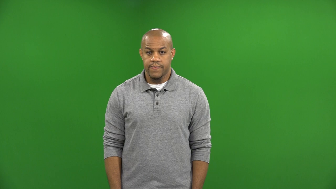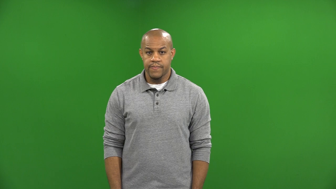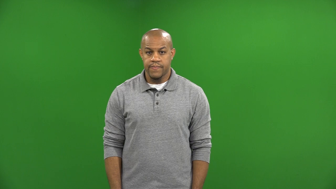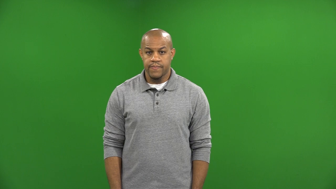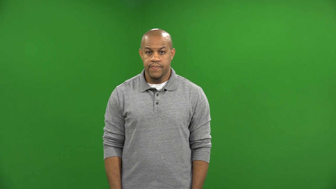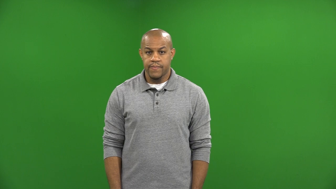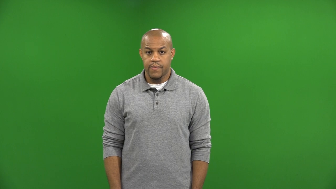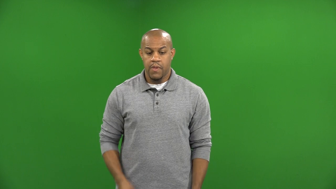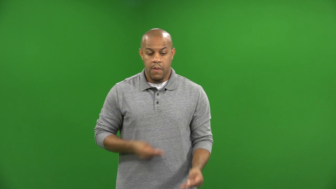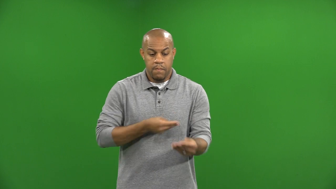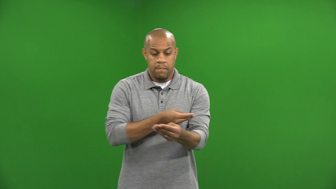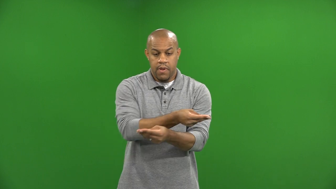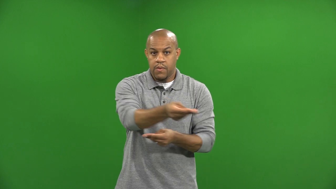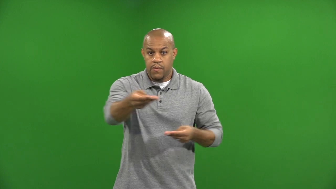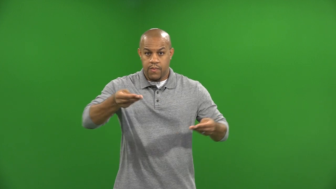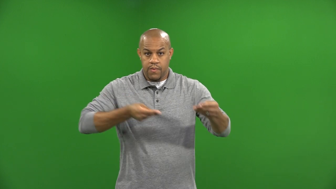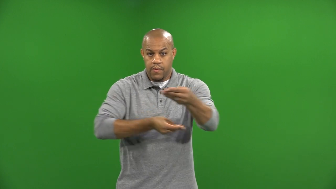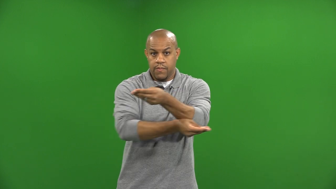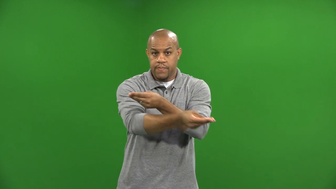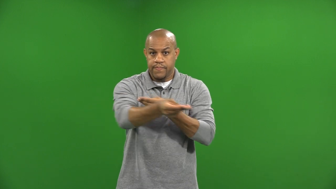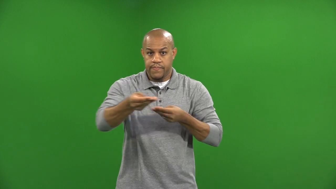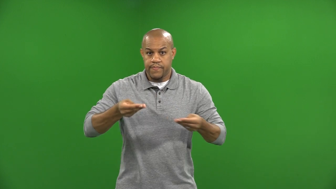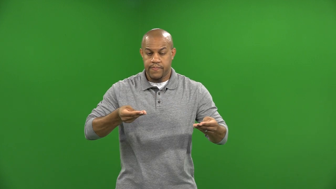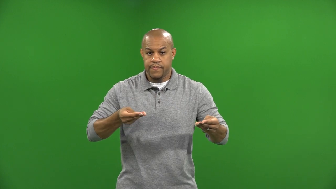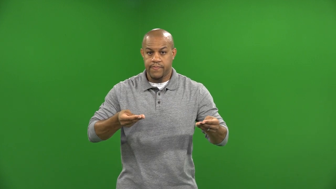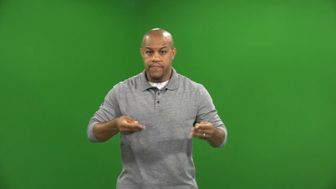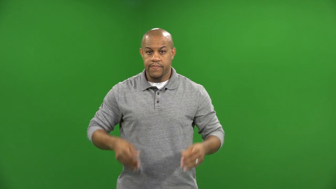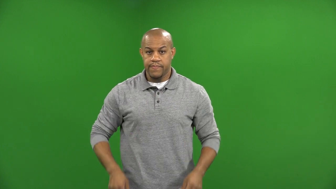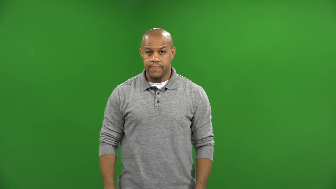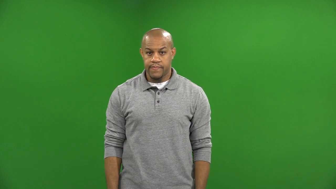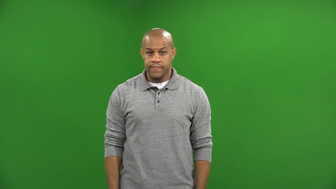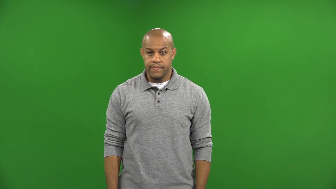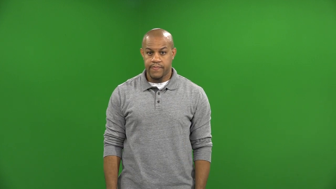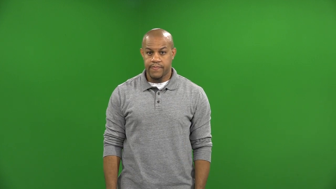Pass around